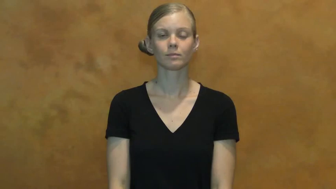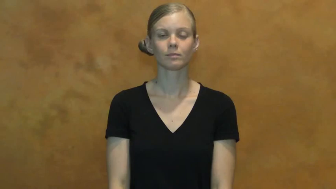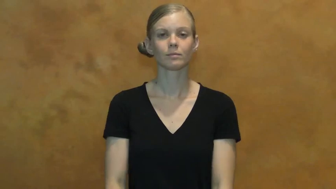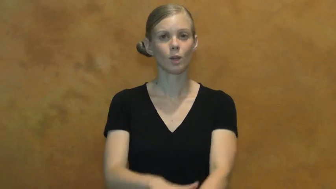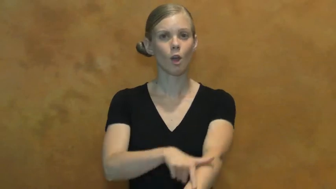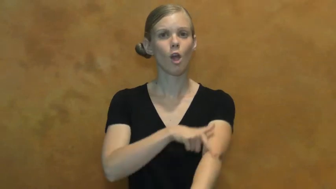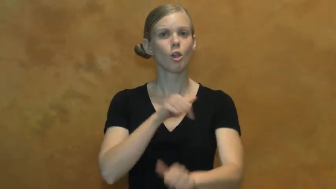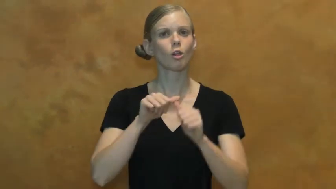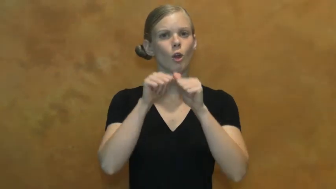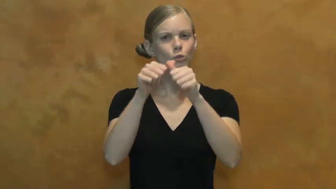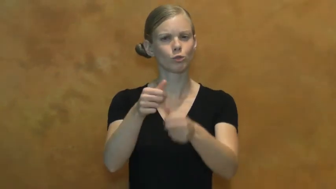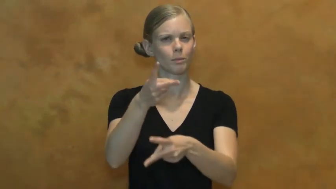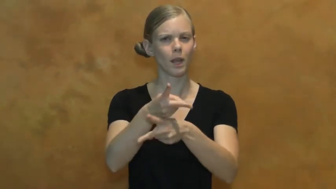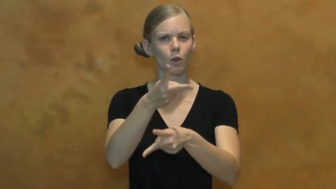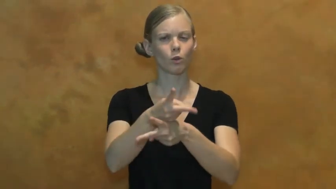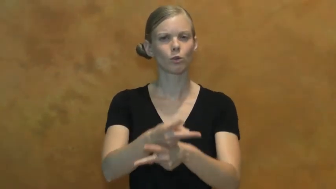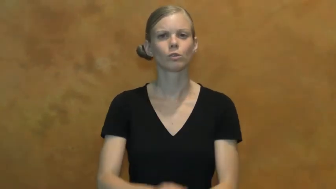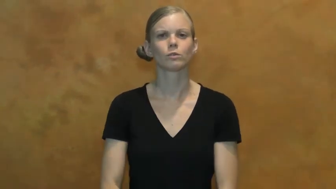long term care